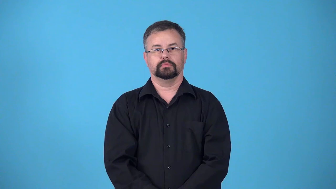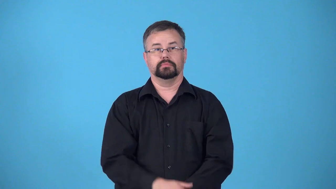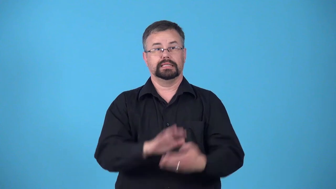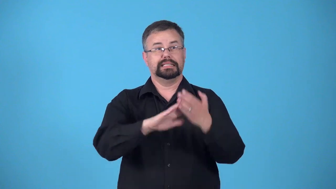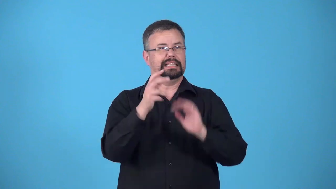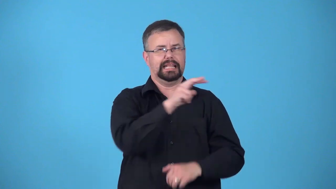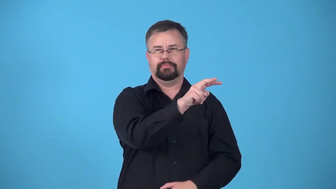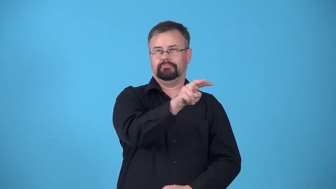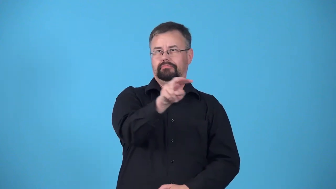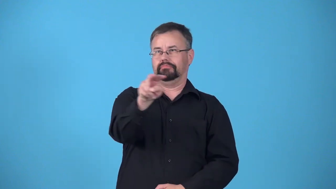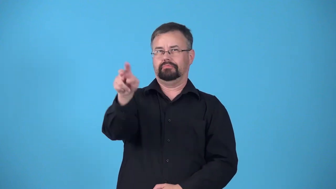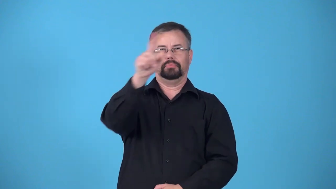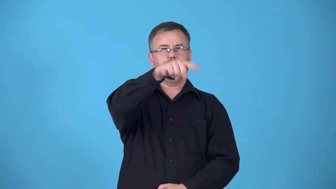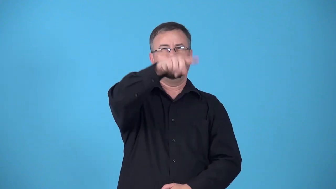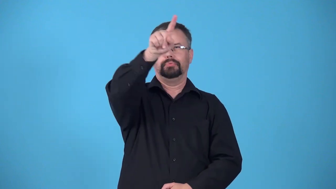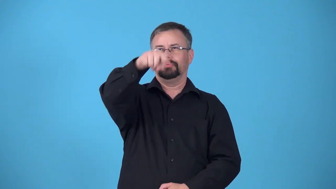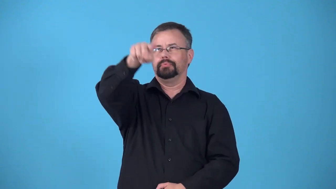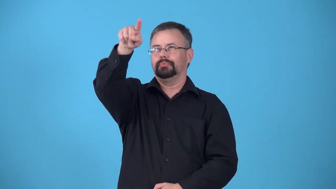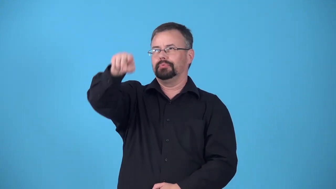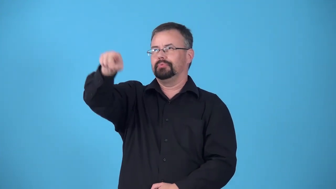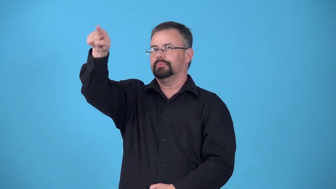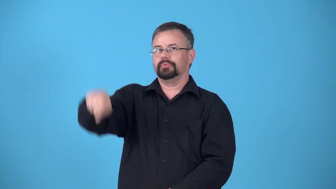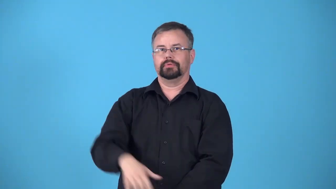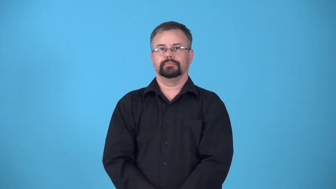cityscape